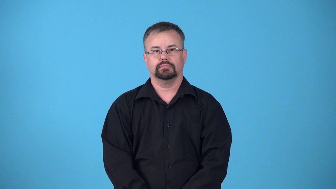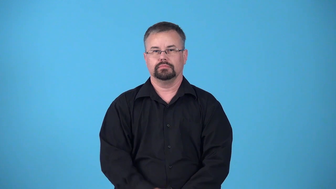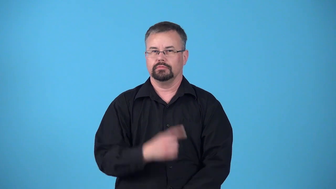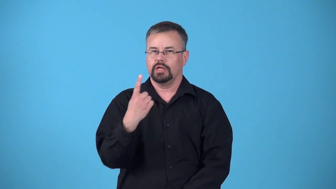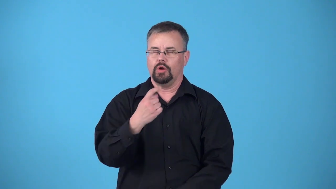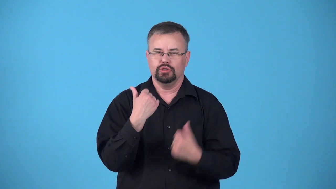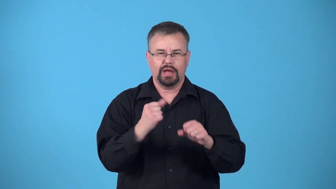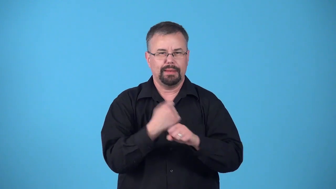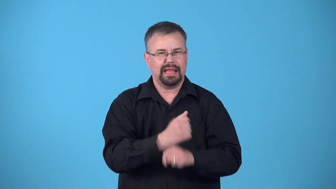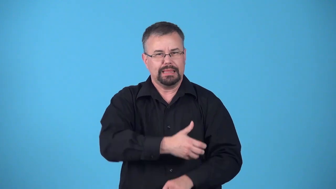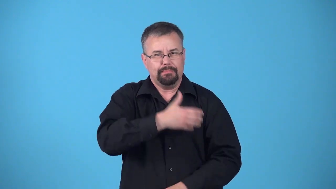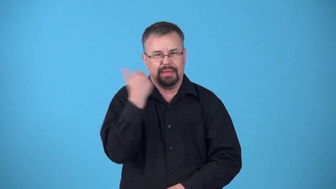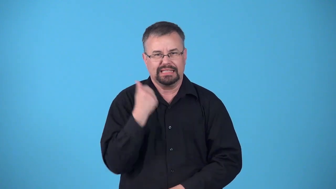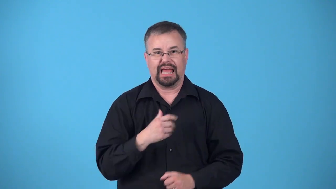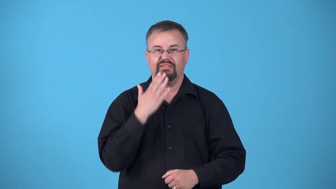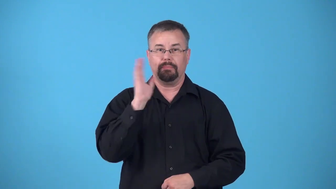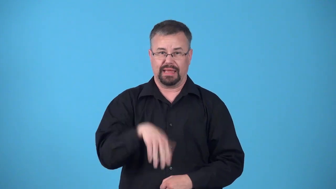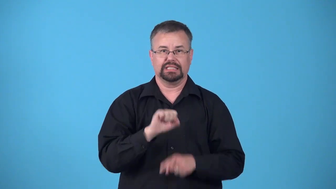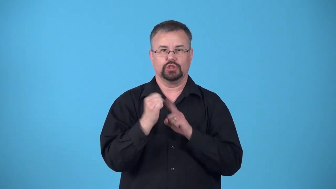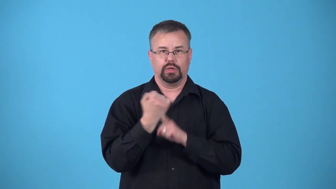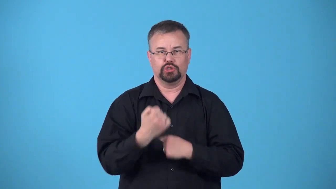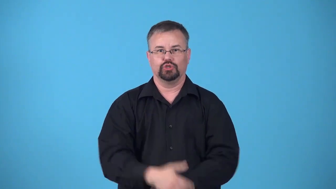if you are given lemons make lemonade